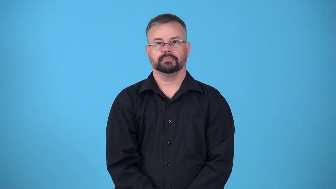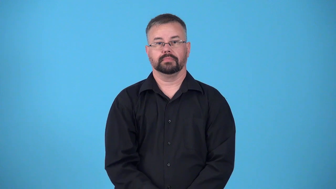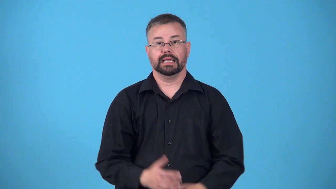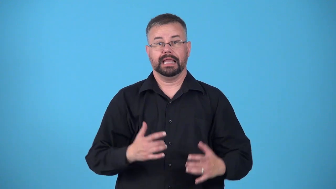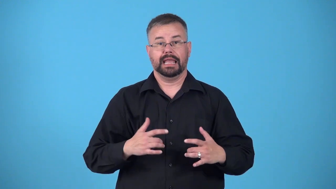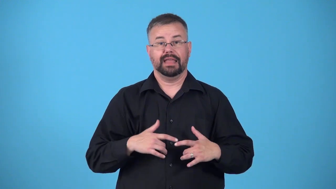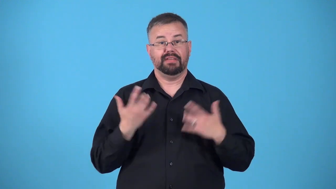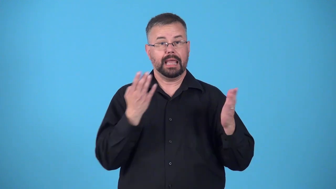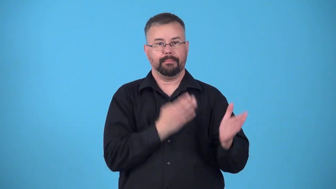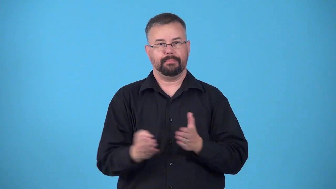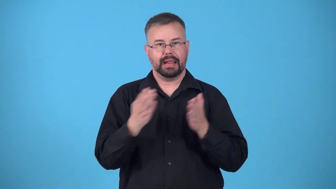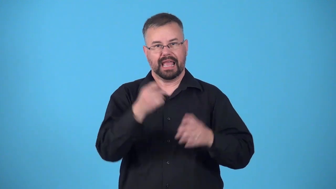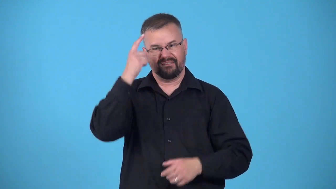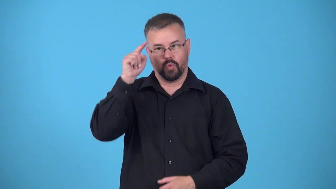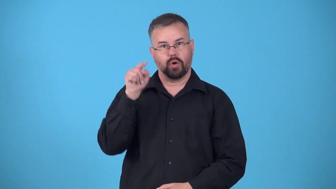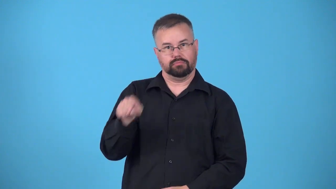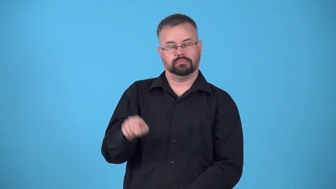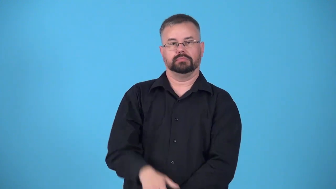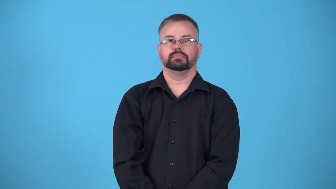slated for